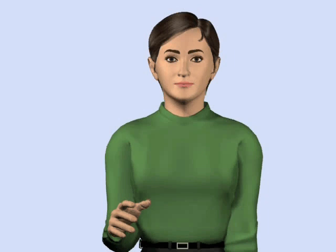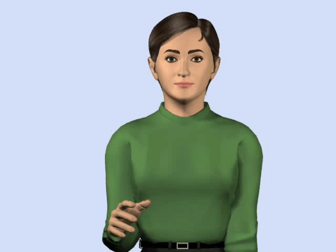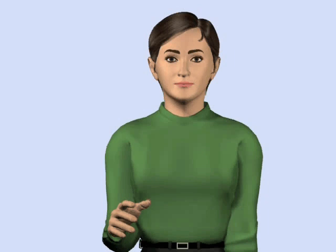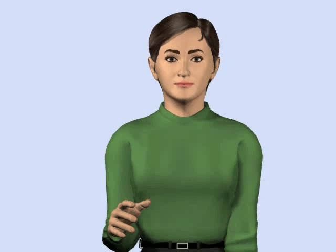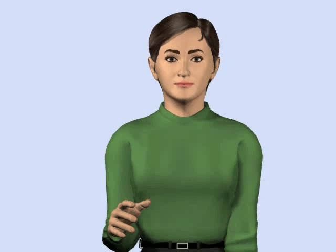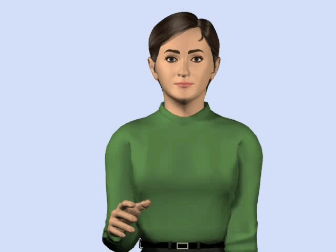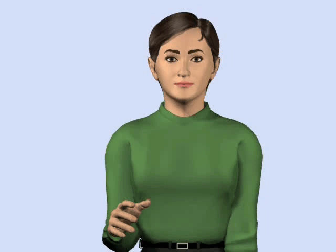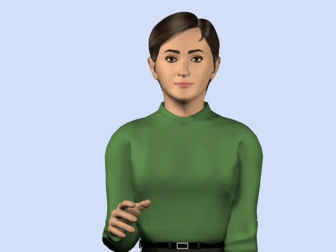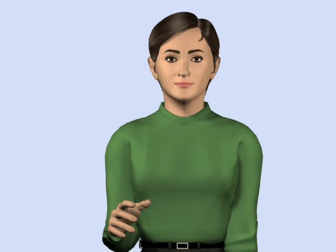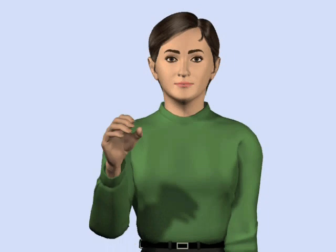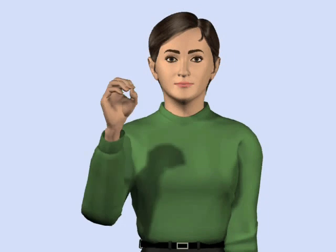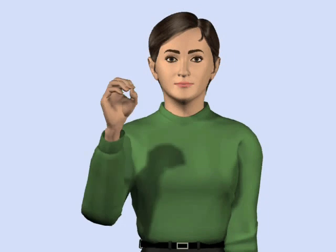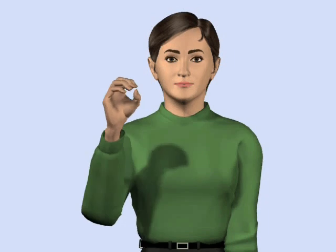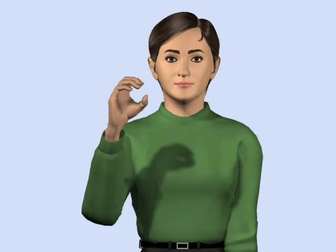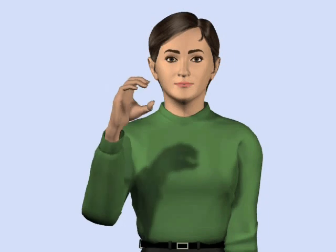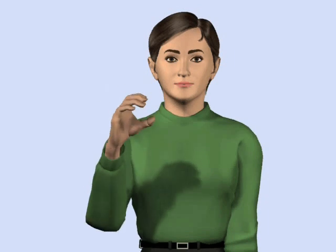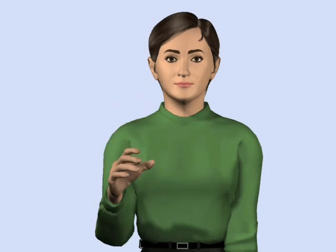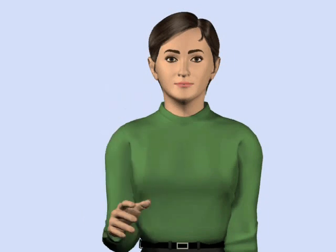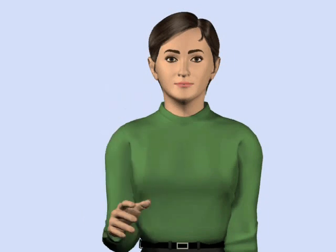Ocean City,MD